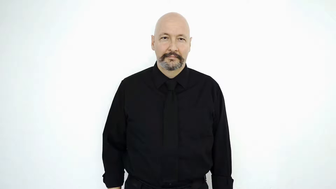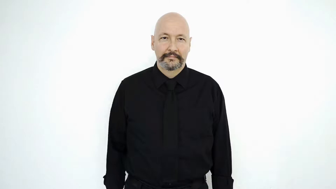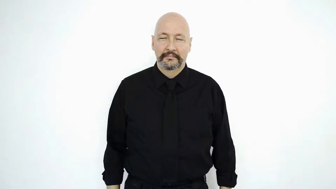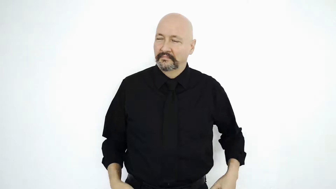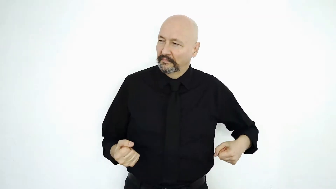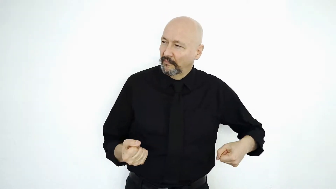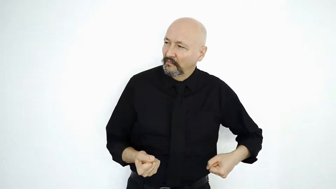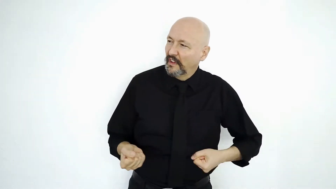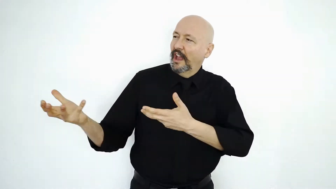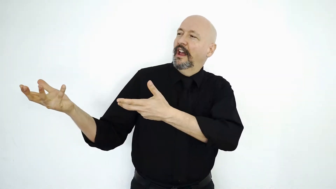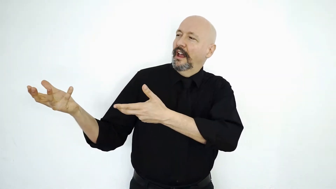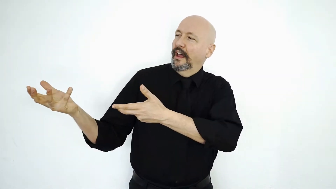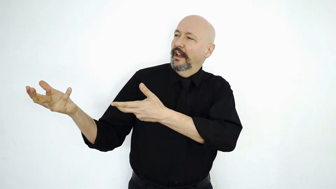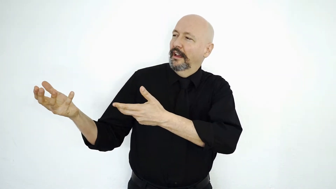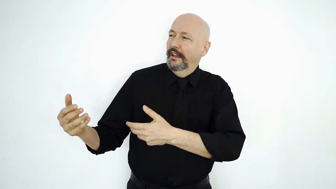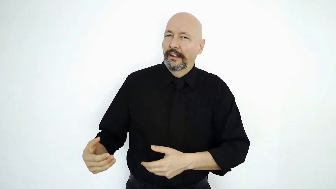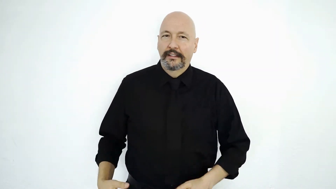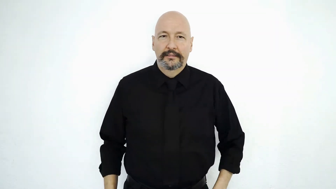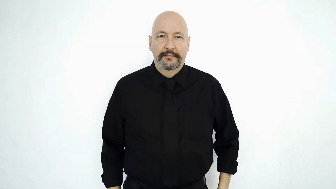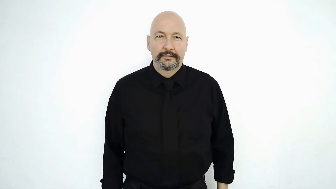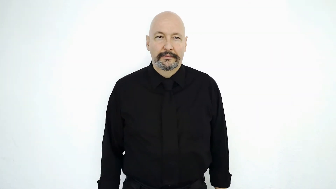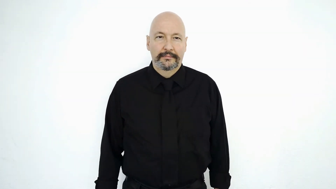DISCARD [THROW-OUT]